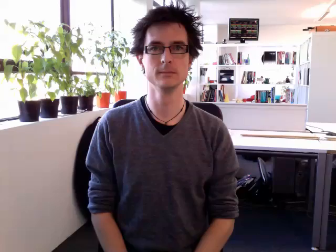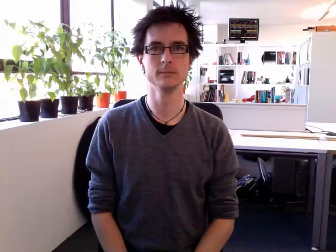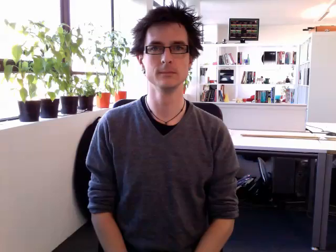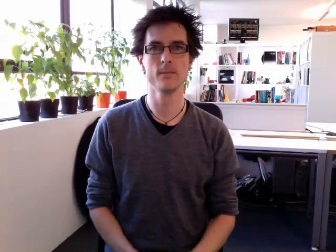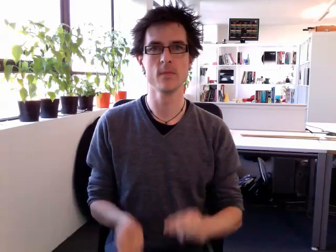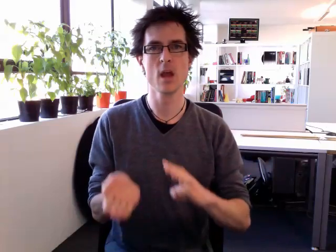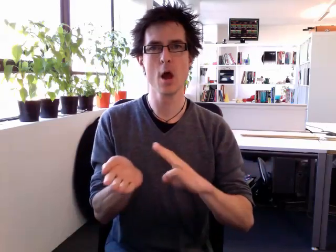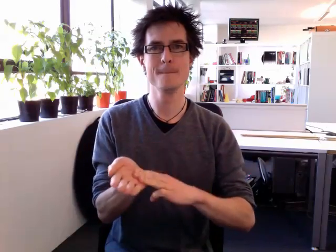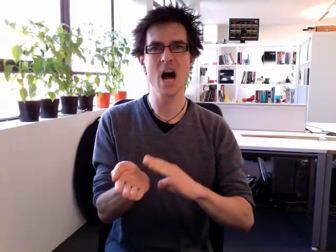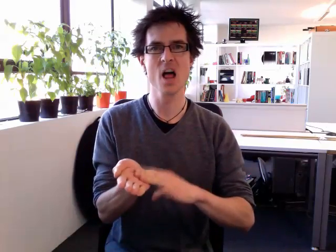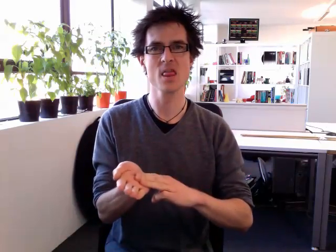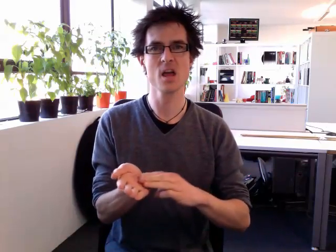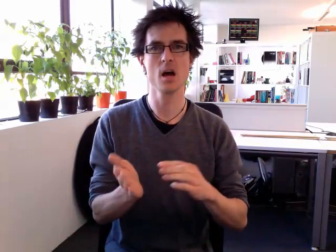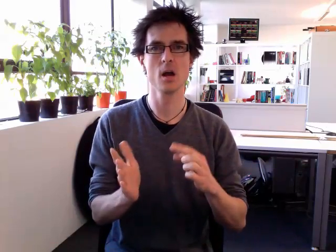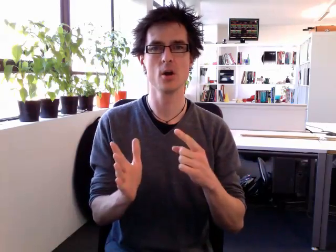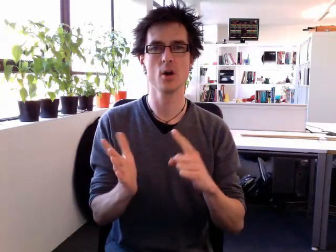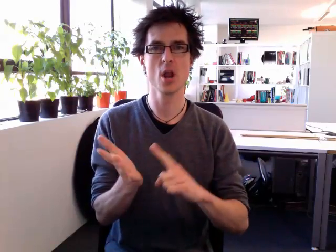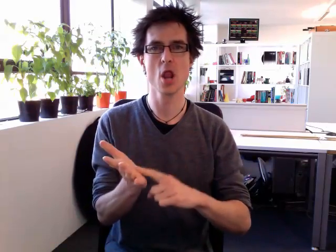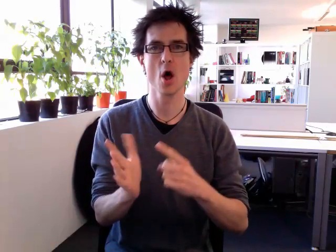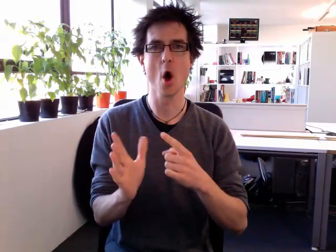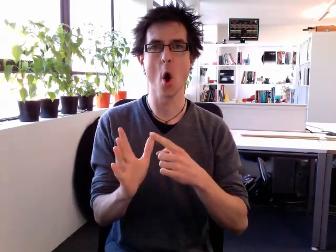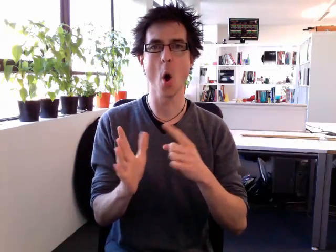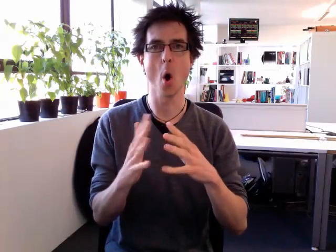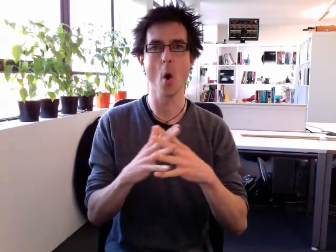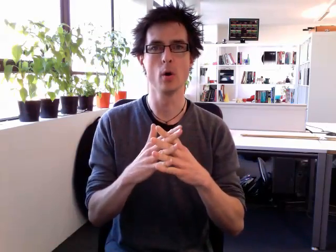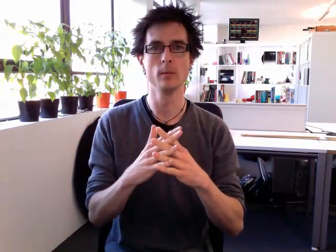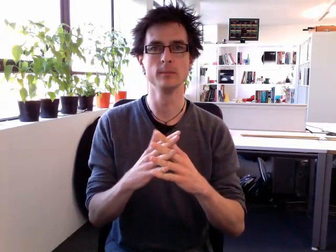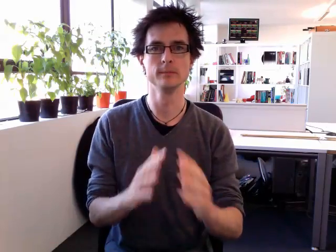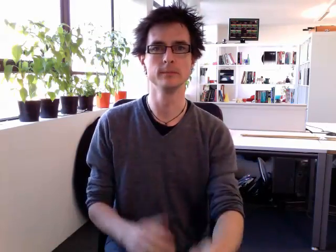mother in law